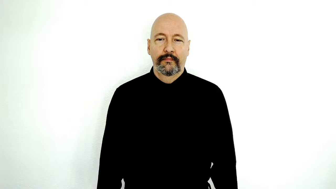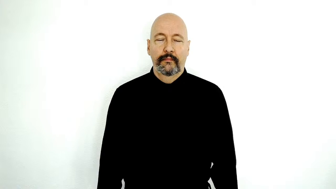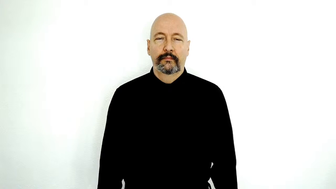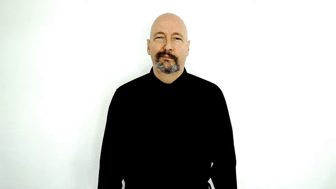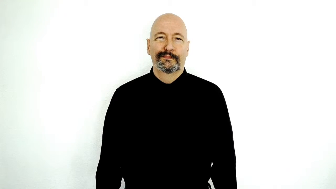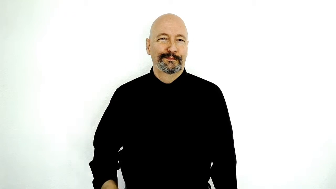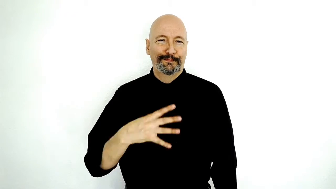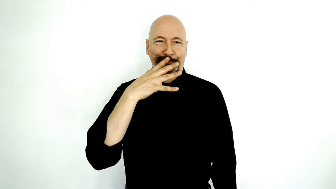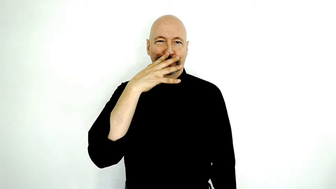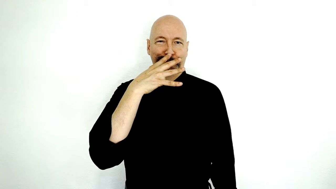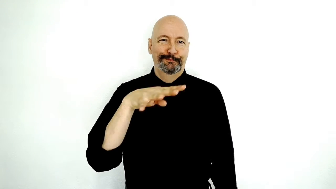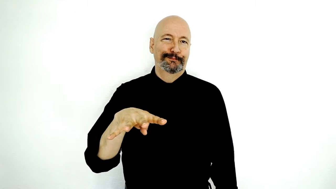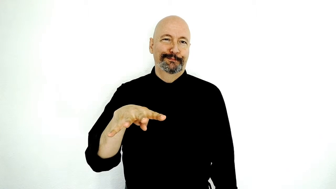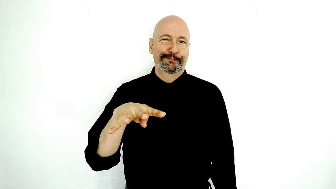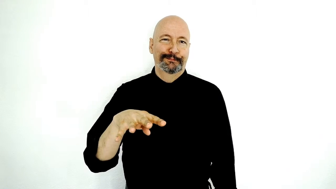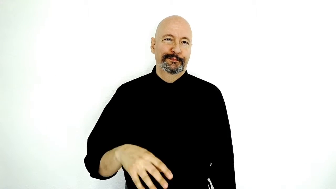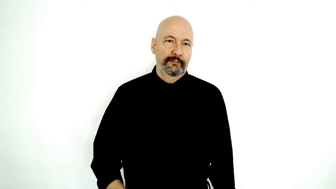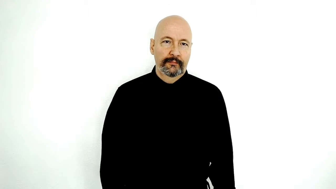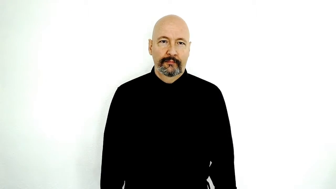IGNORE-[4-hand-version] / neglect